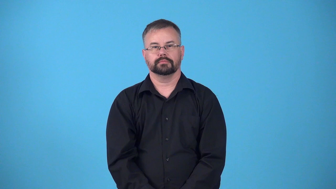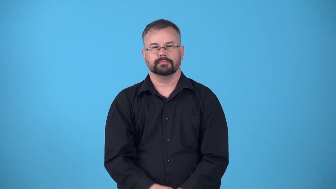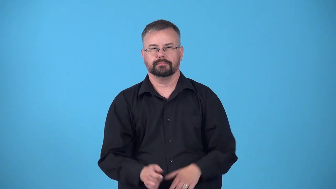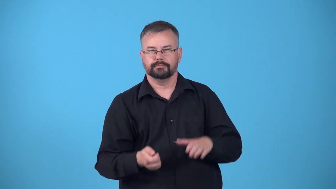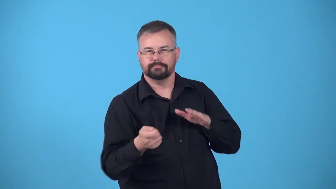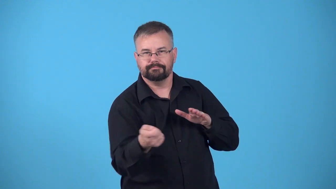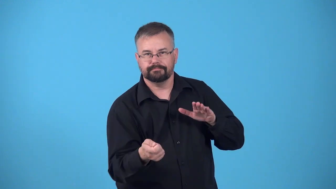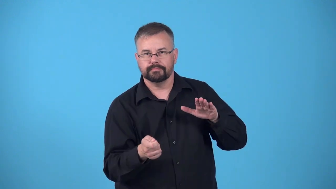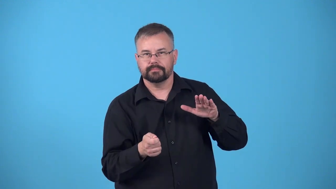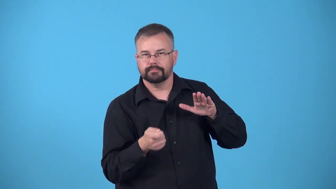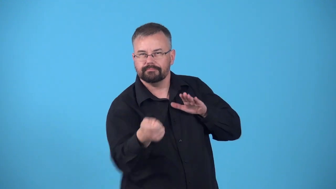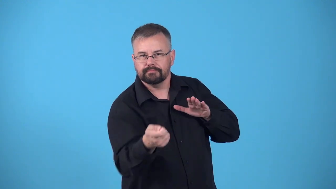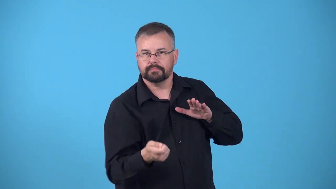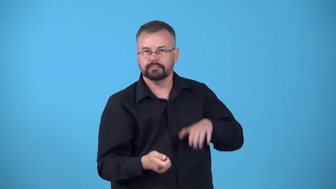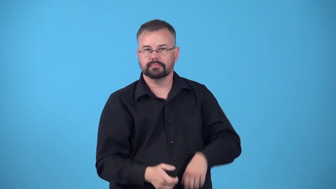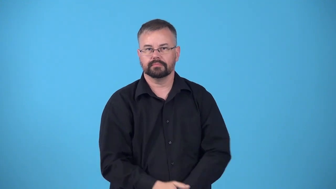thrust,stab,thrust at,stab at